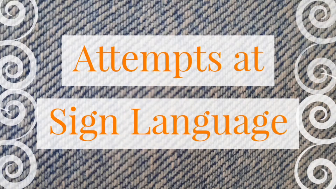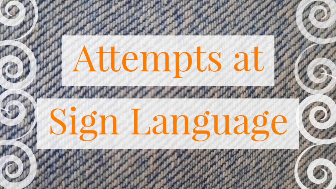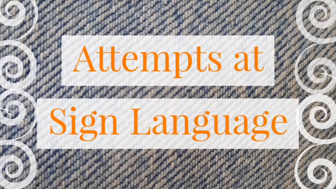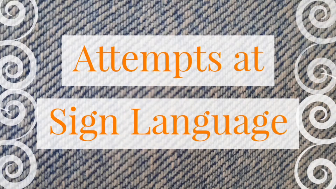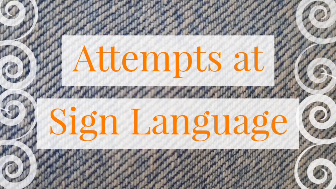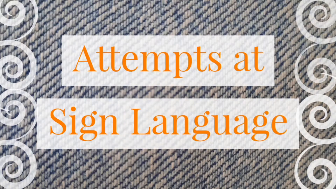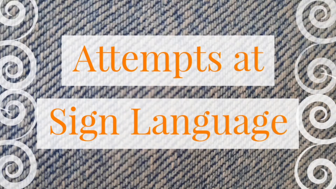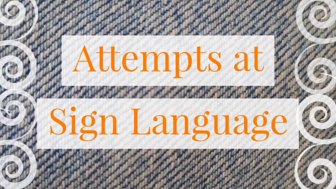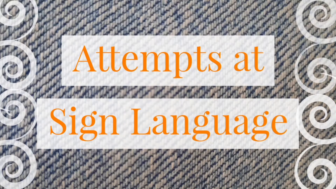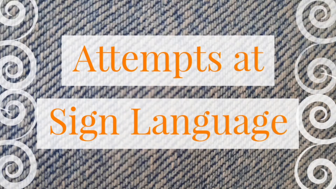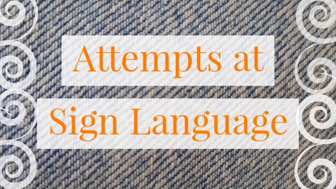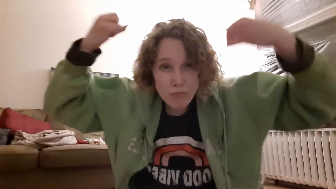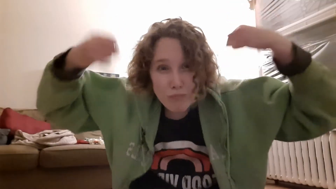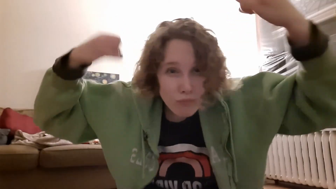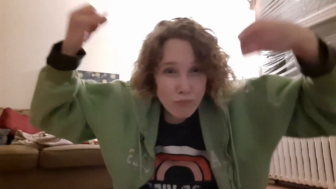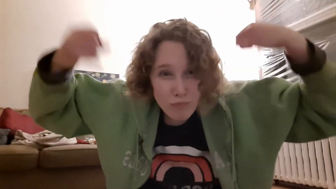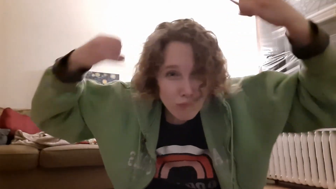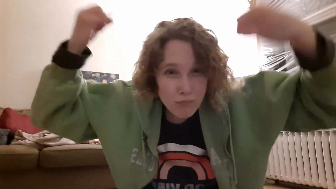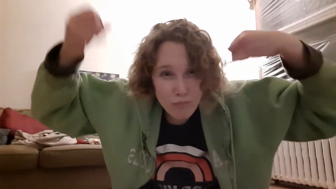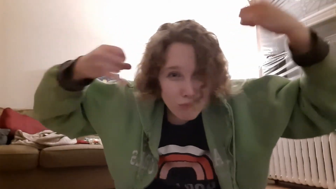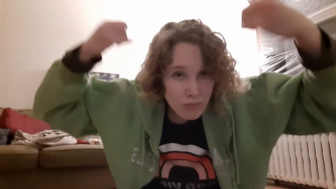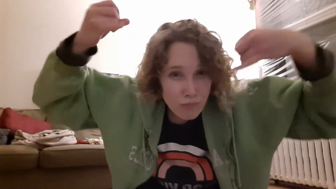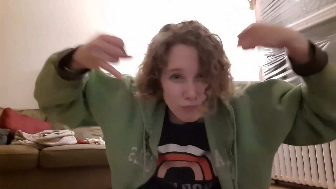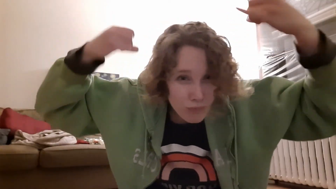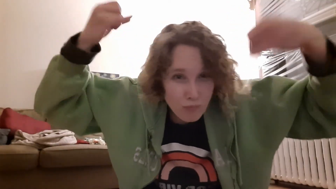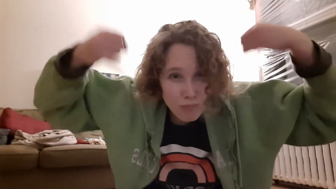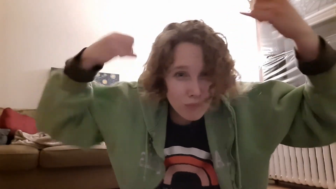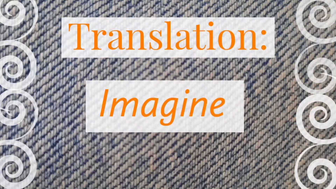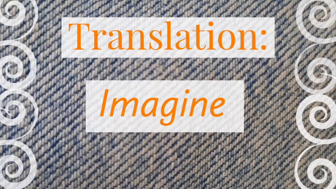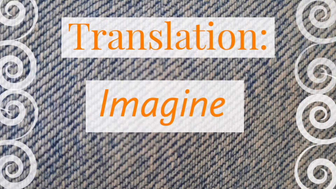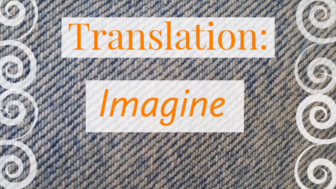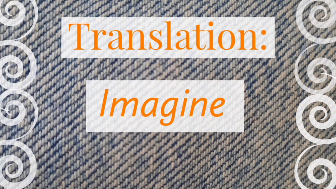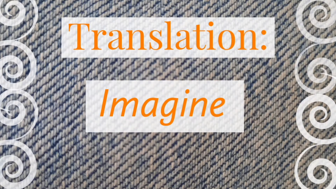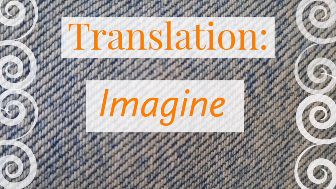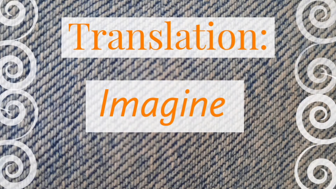Imagine